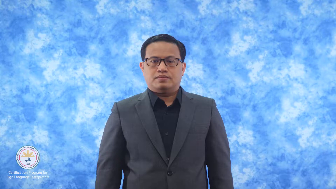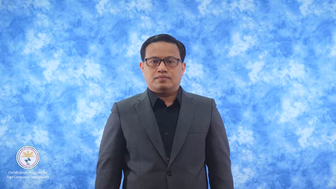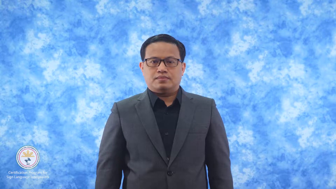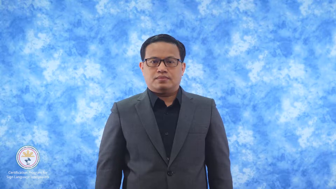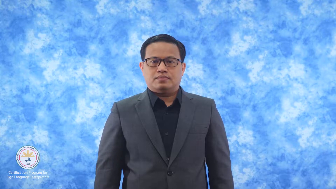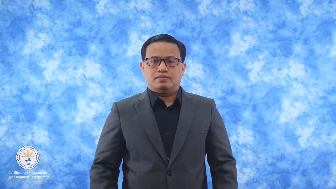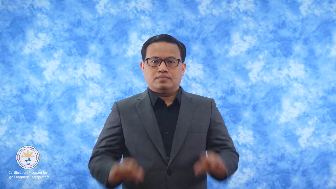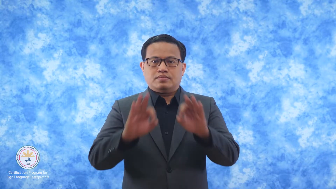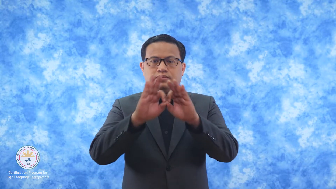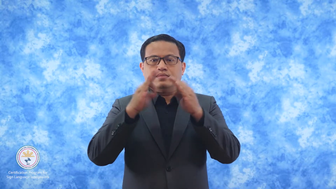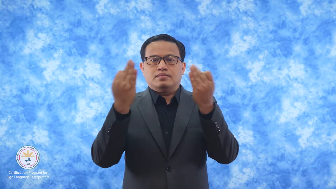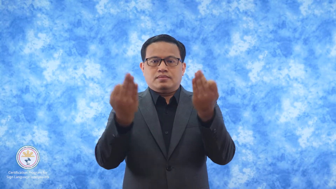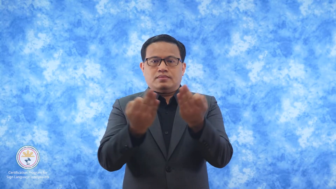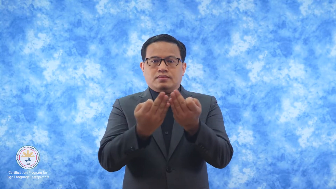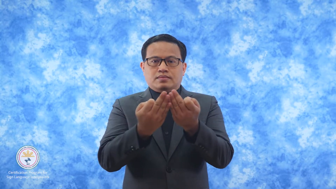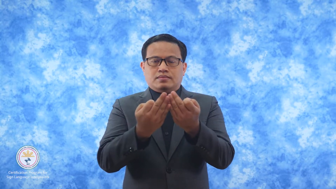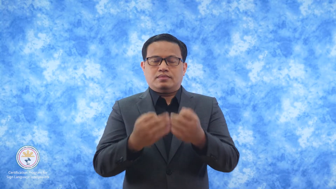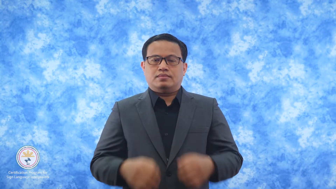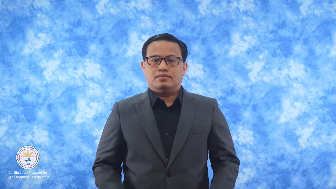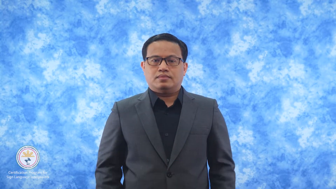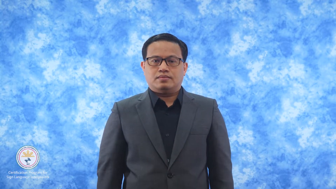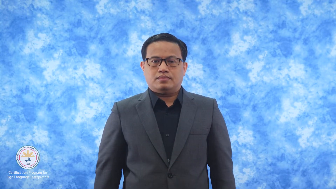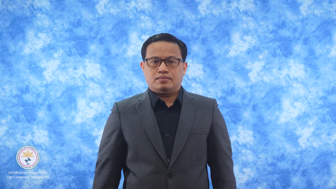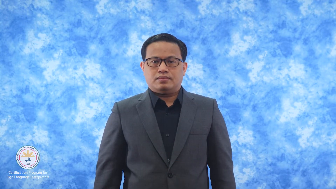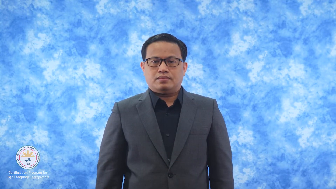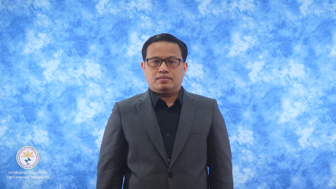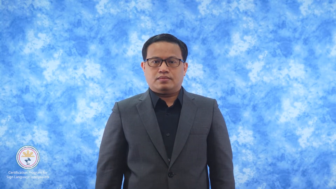Family